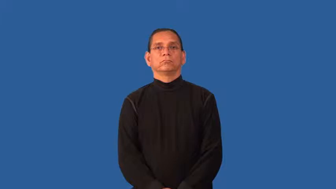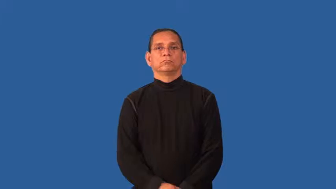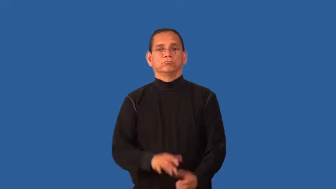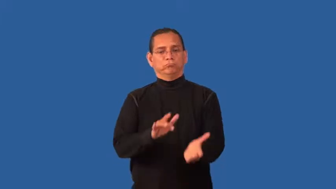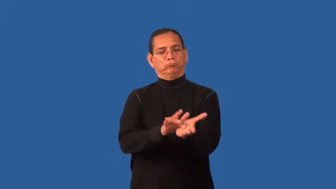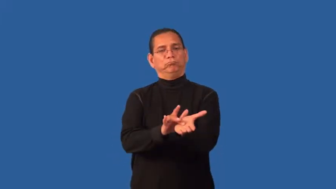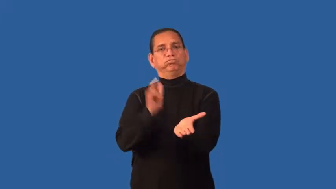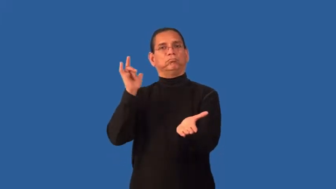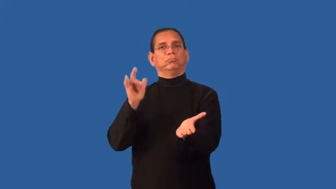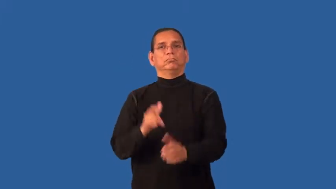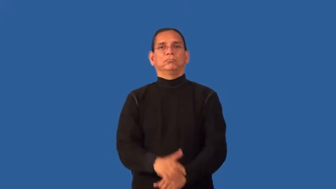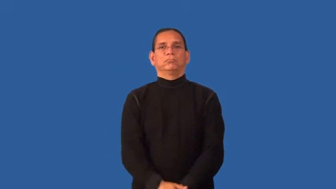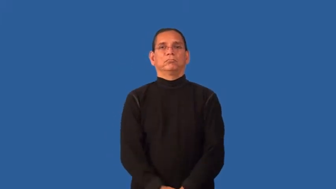impose-take advantage